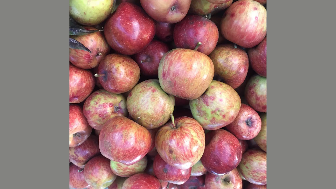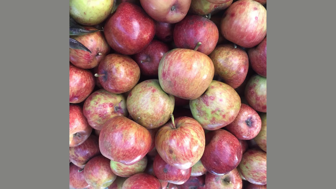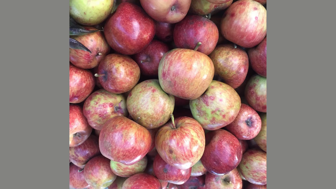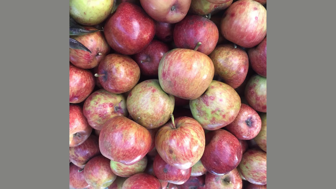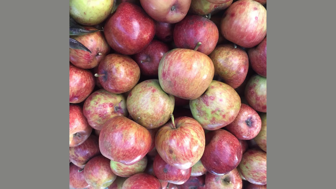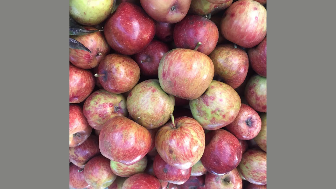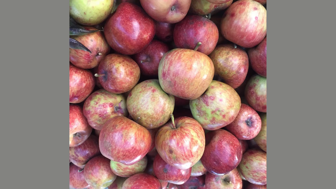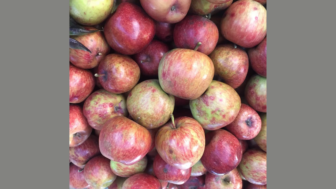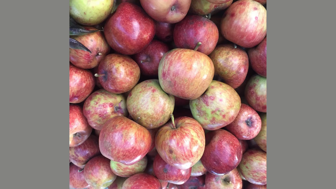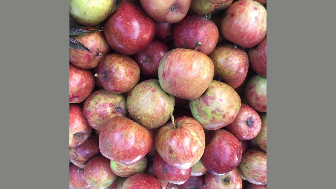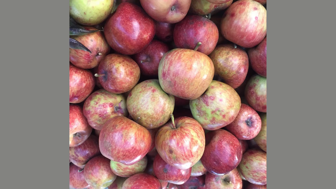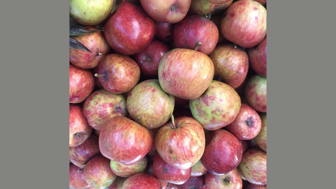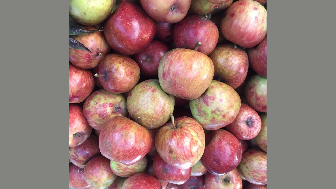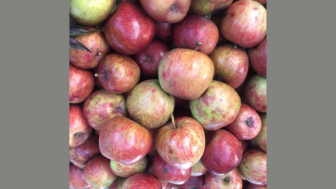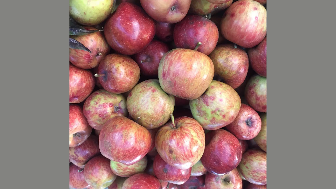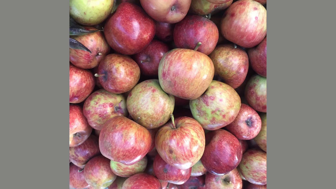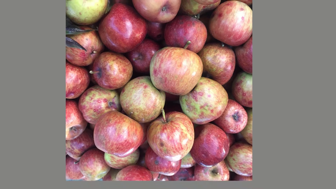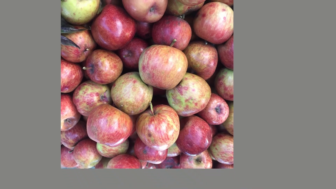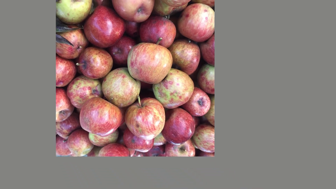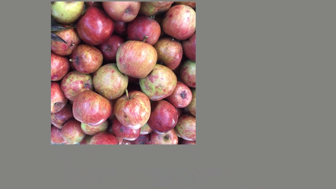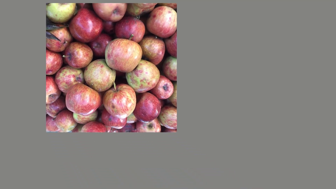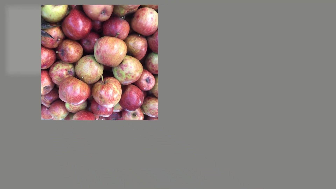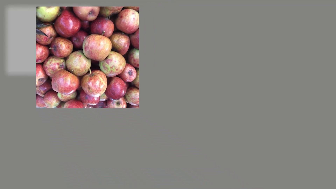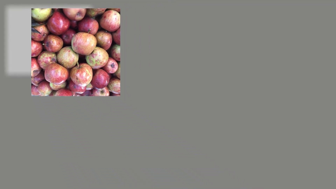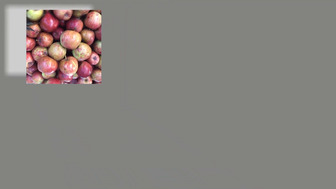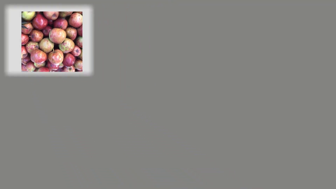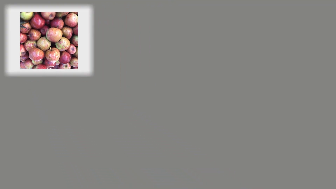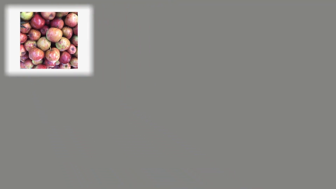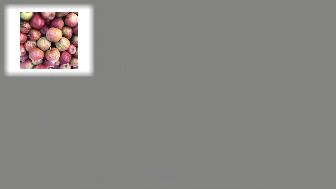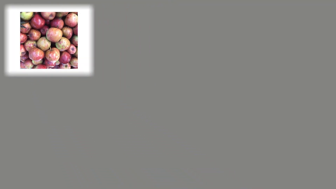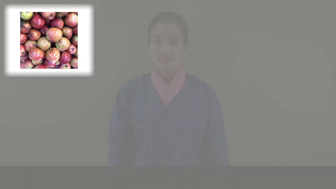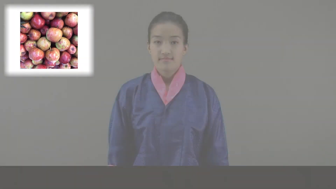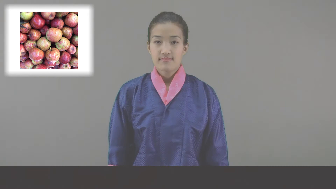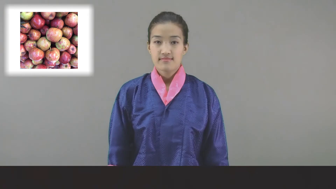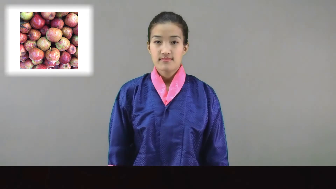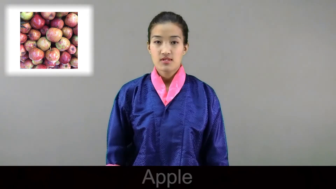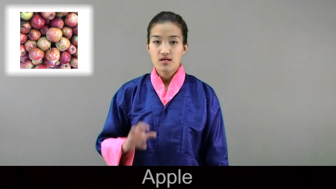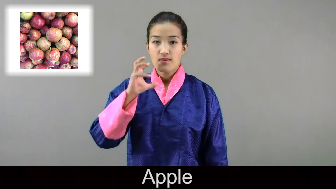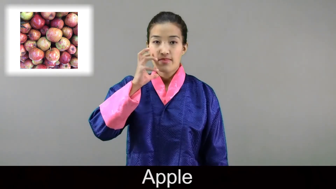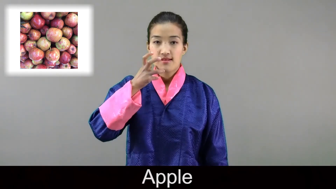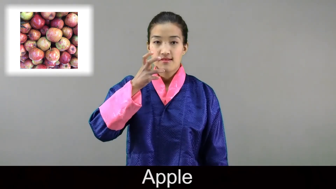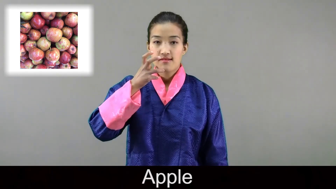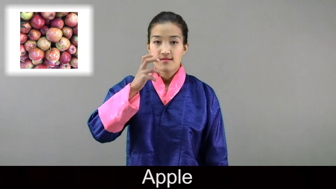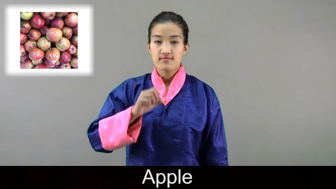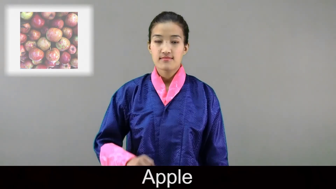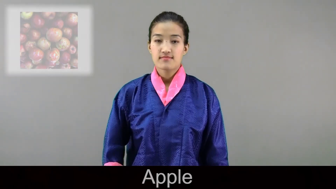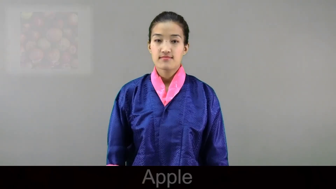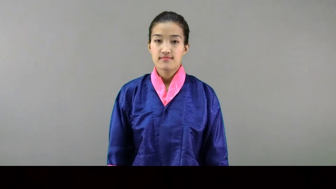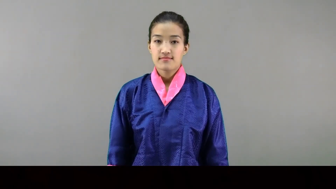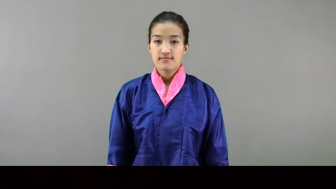Apple